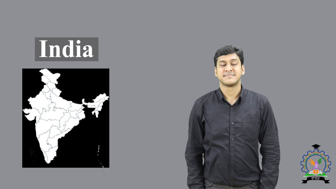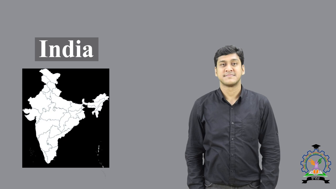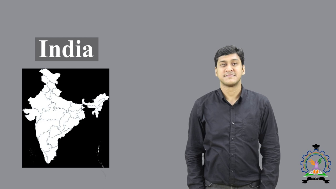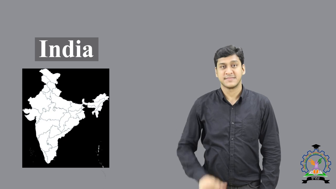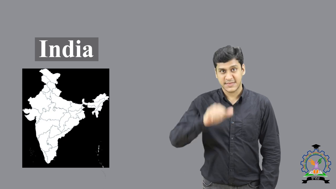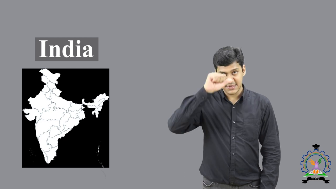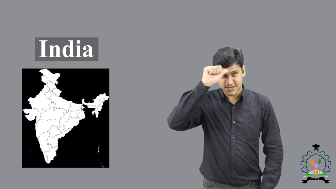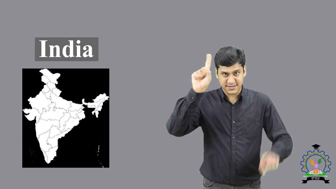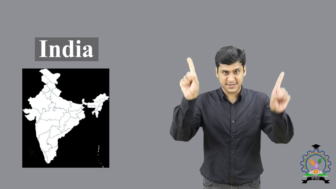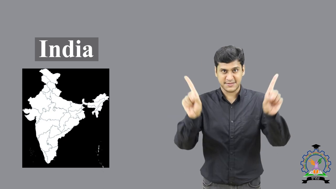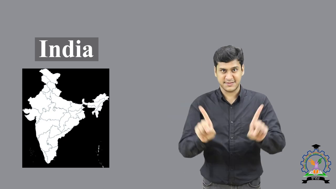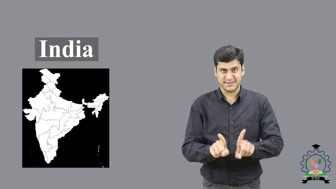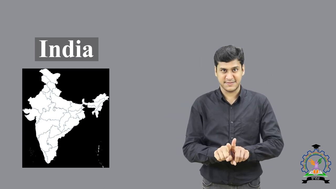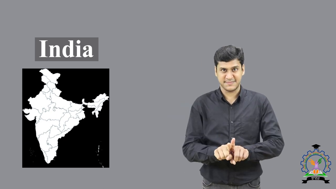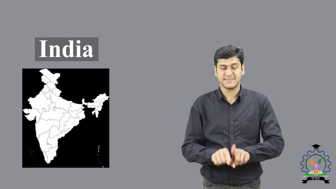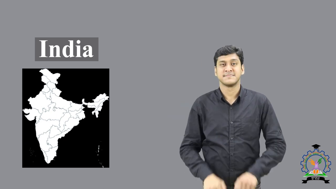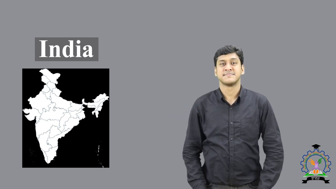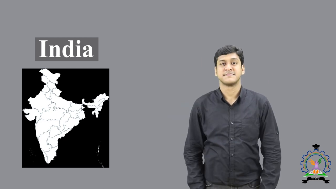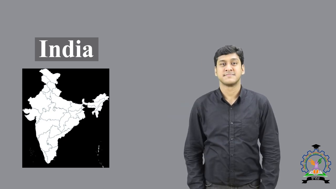India